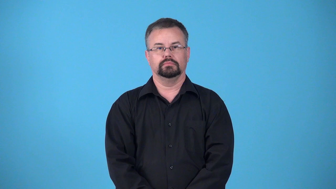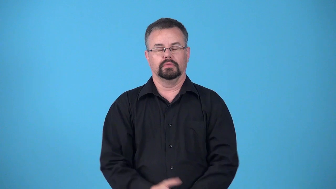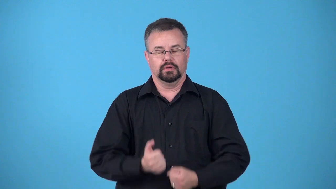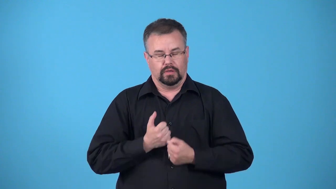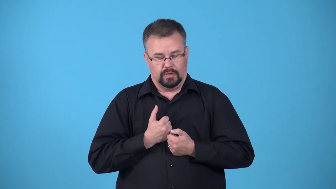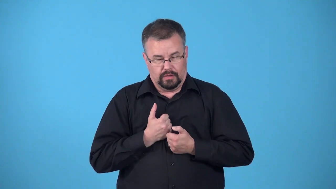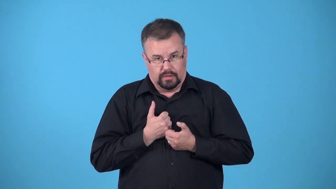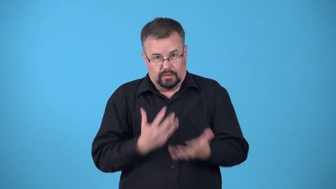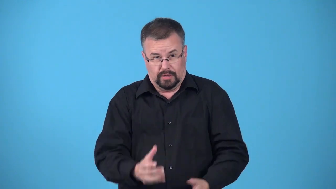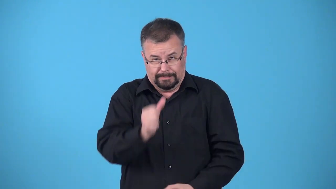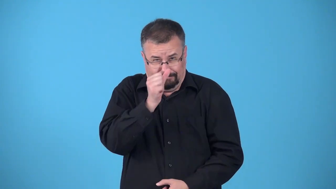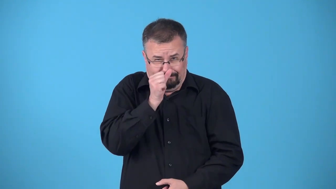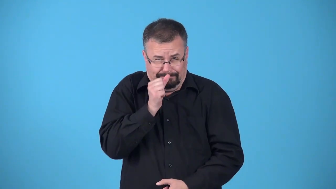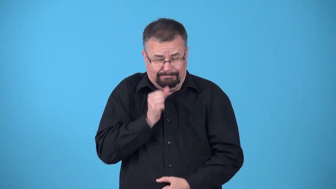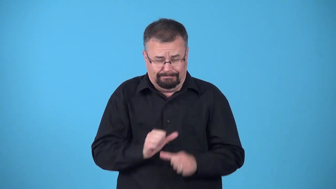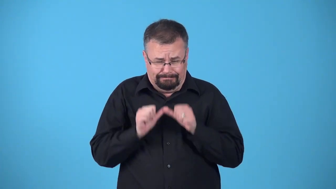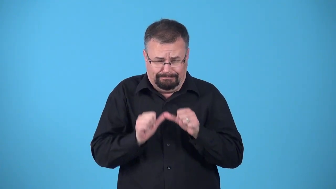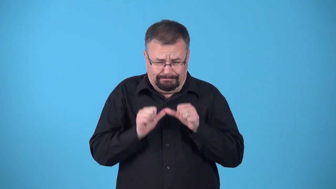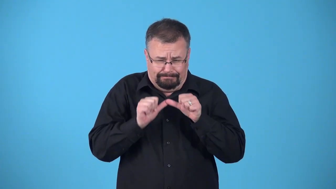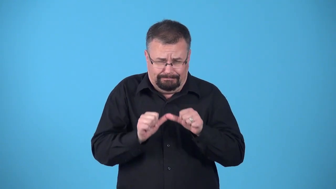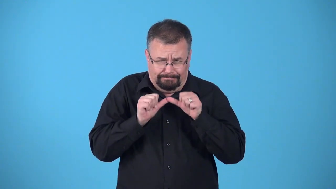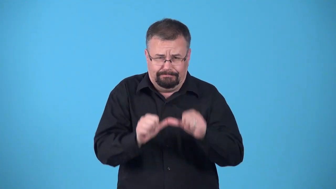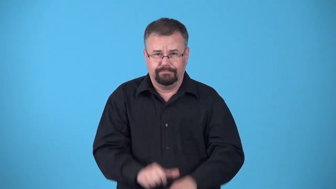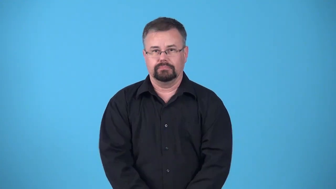running on empty